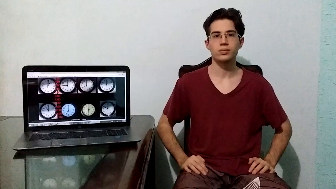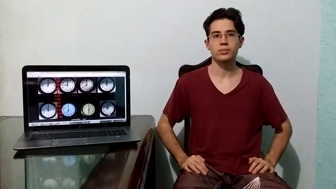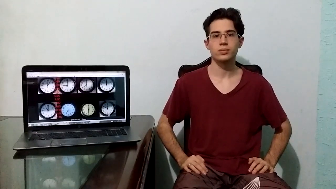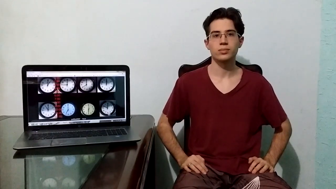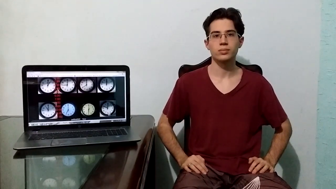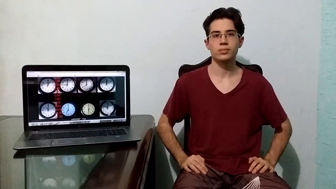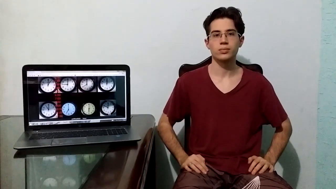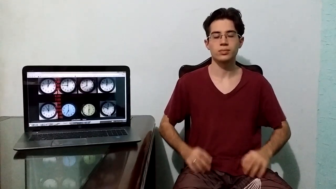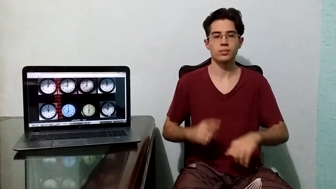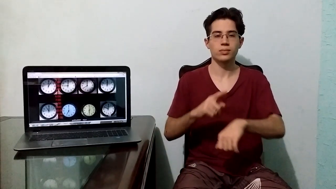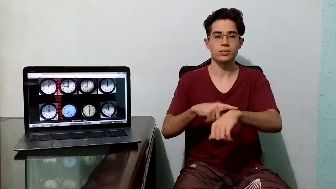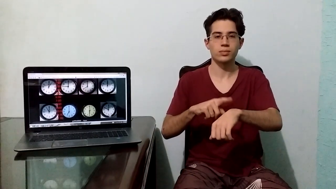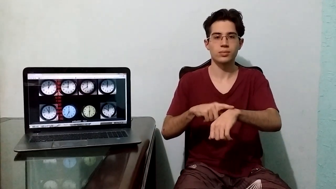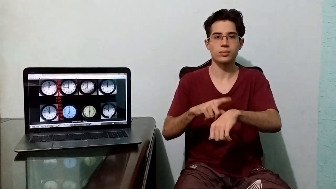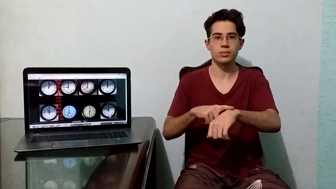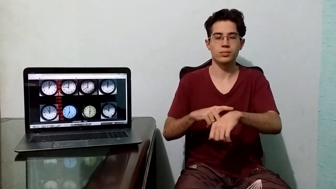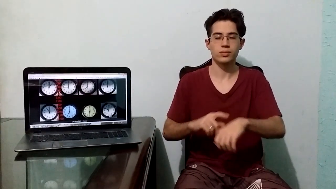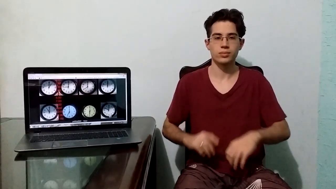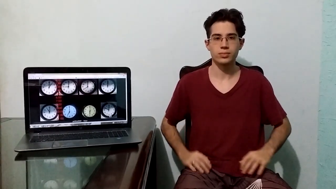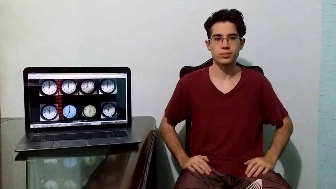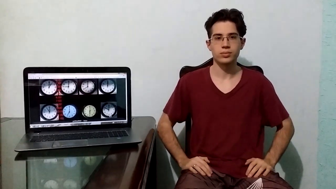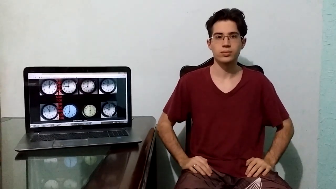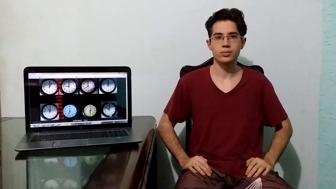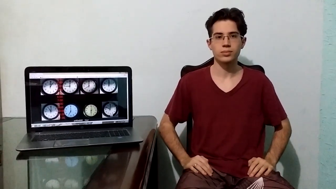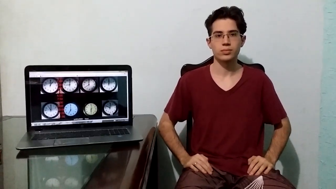hour